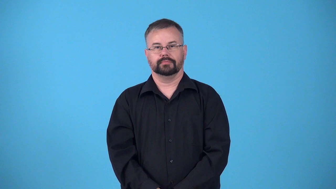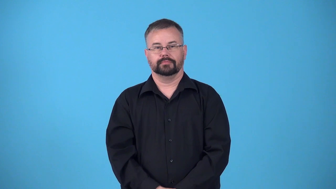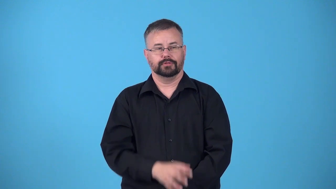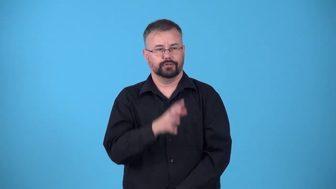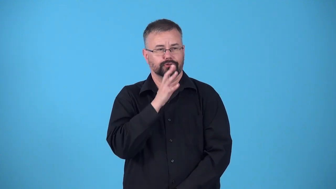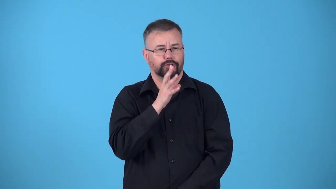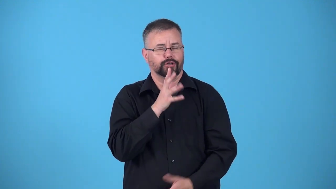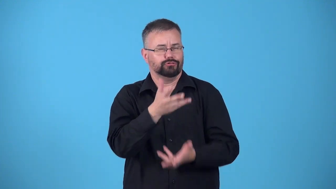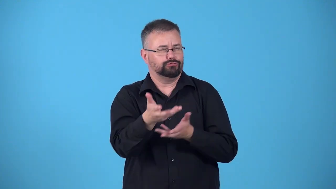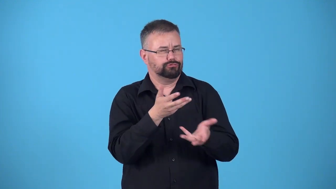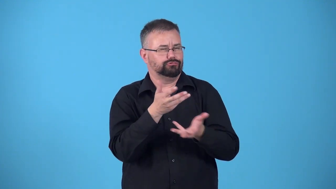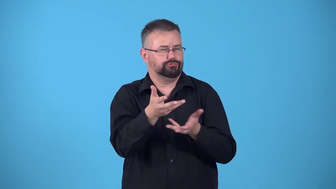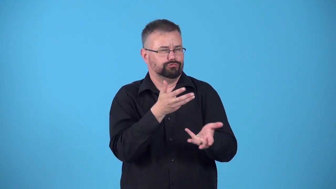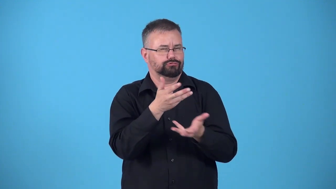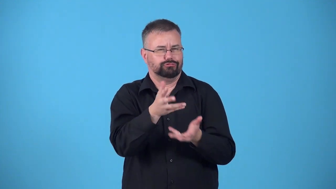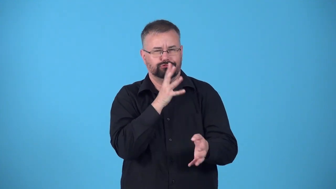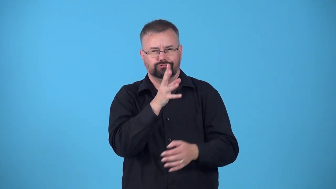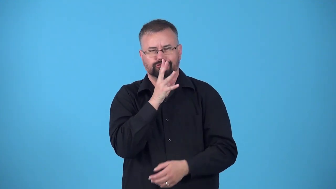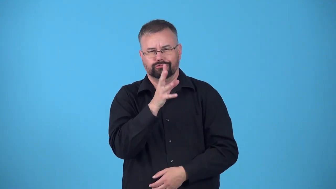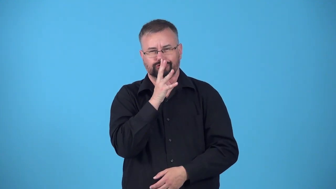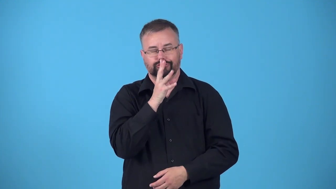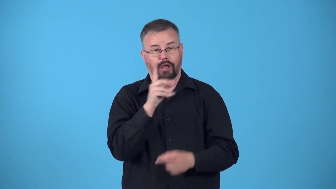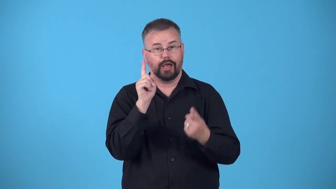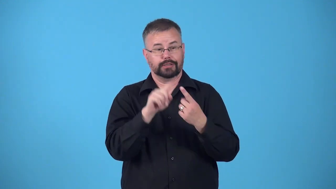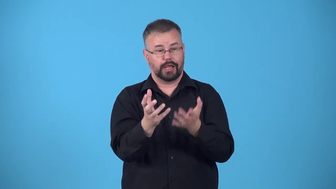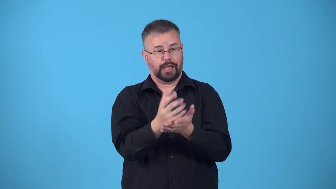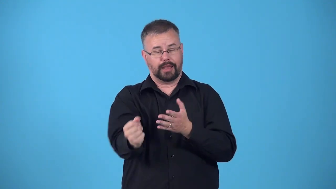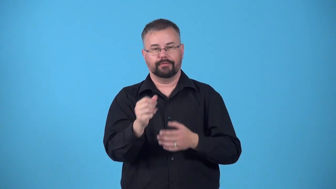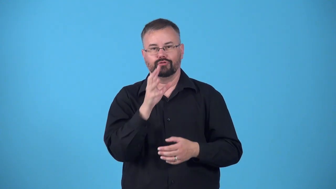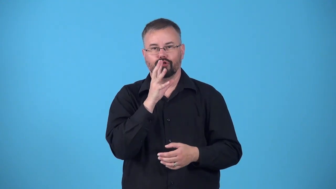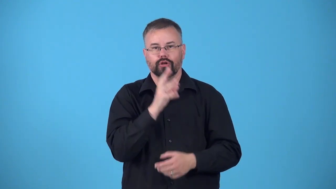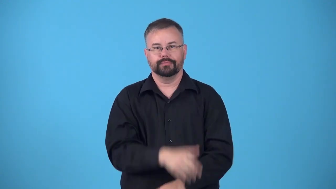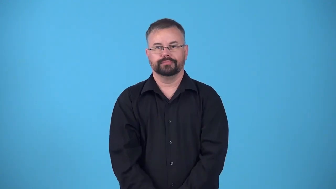talk yourself out